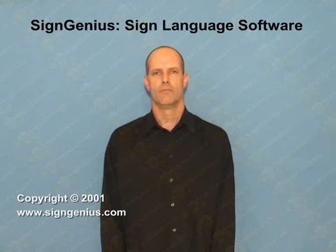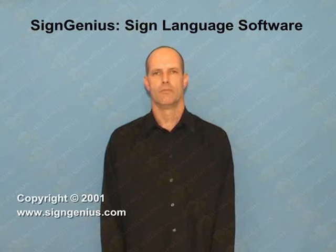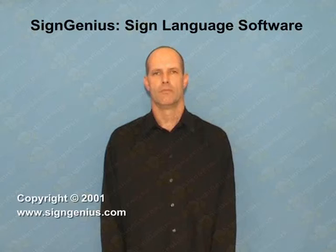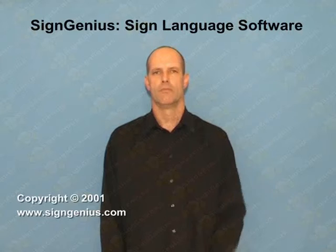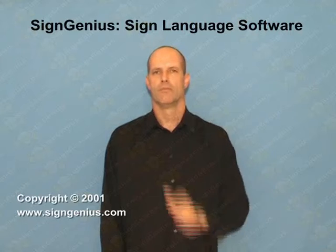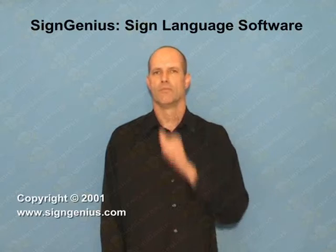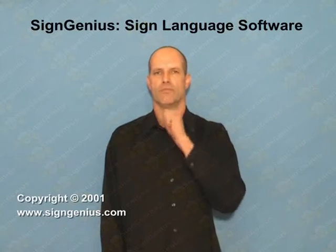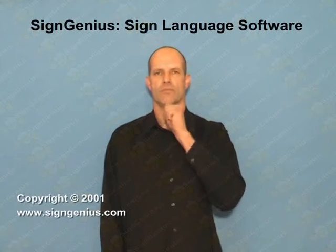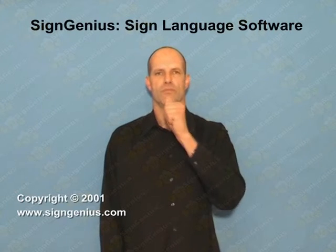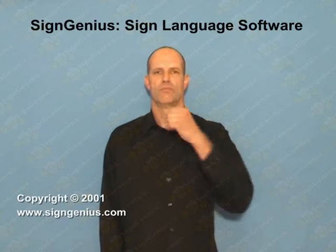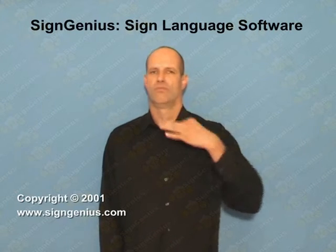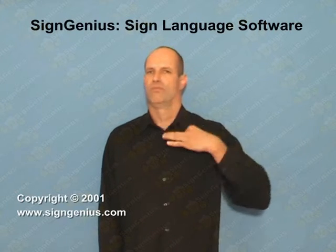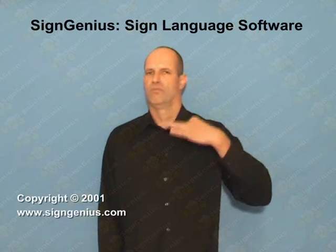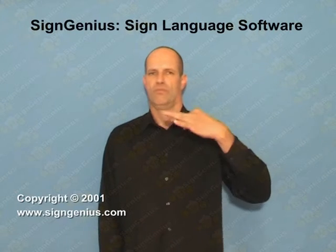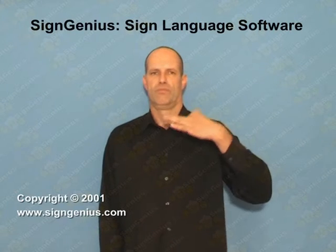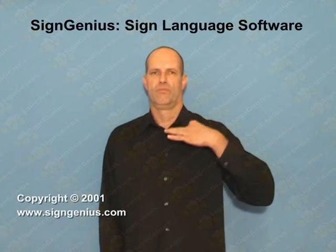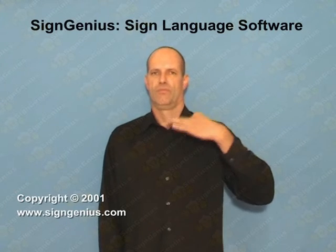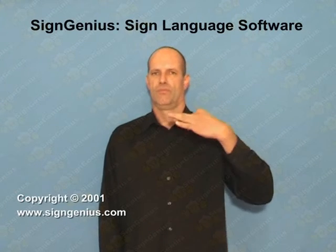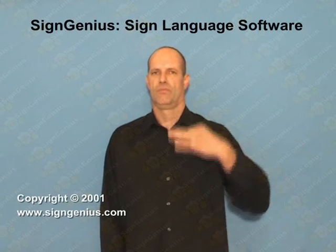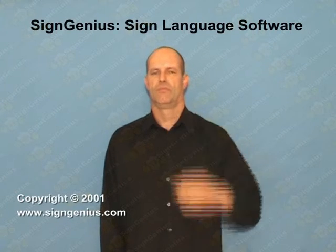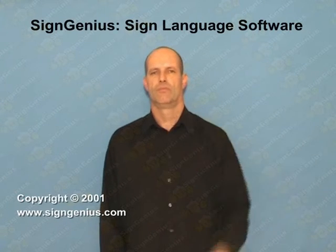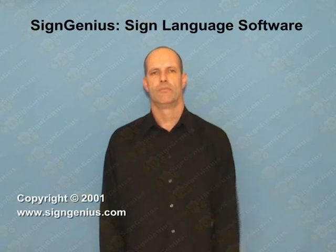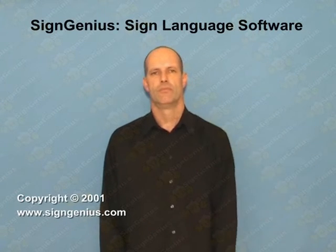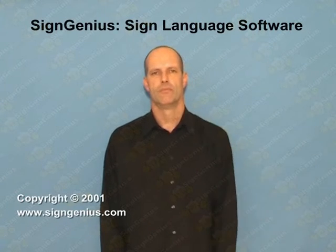INVOLUNTARY